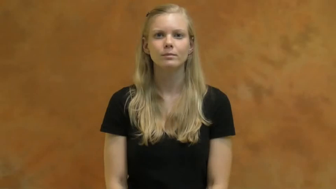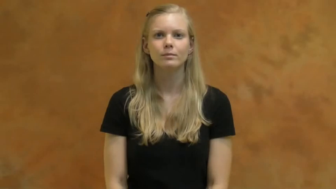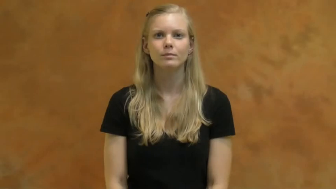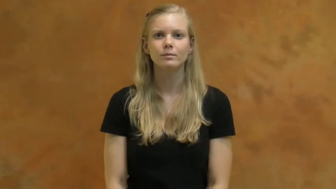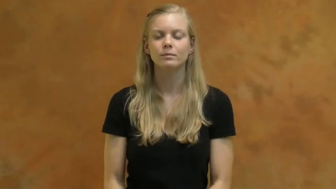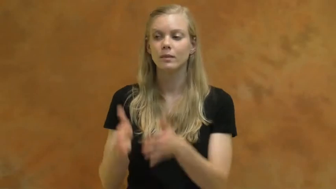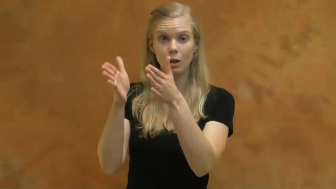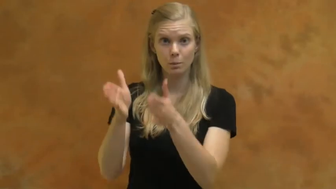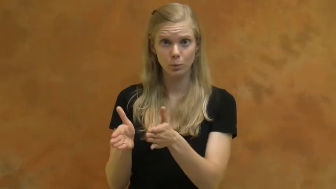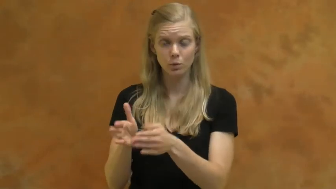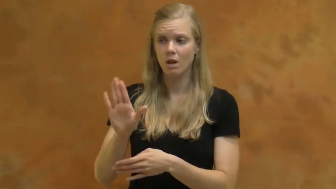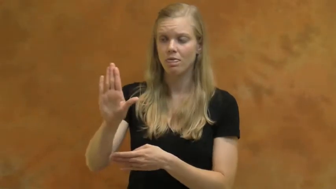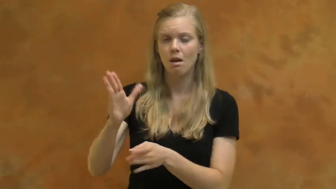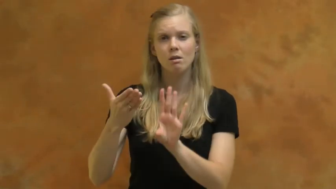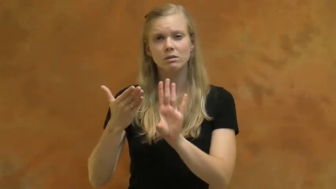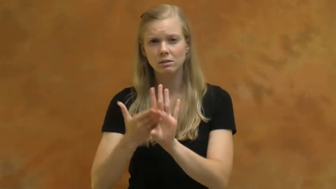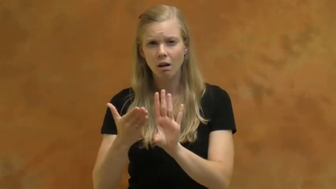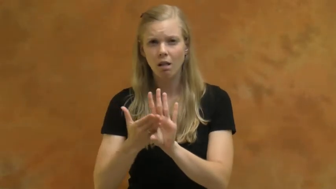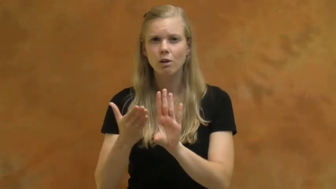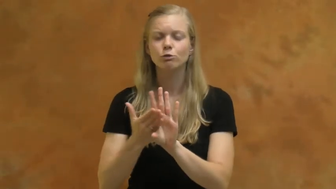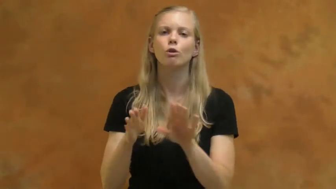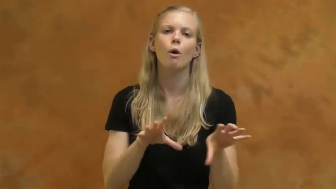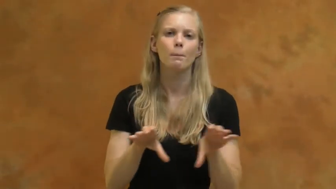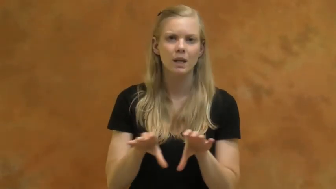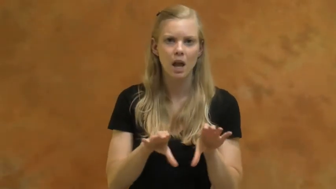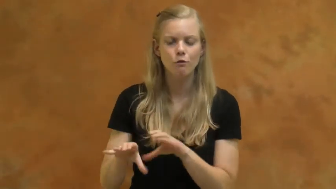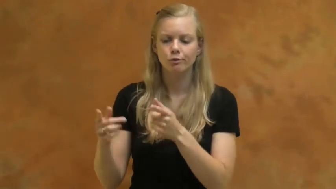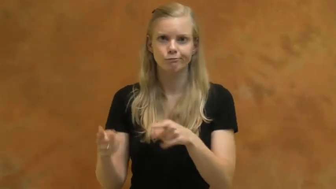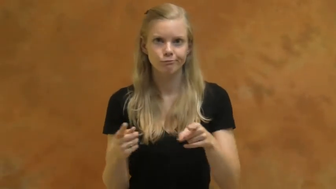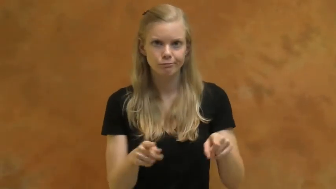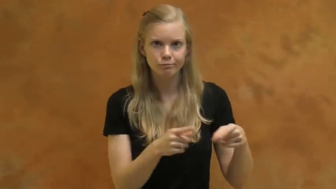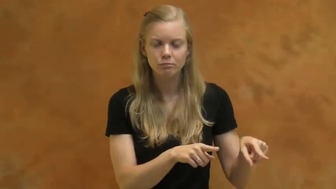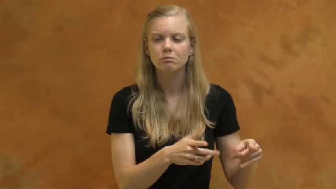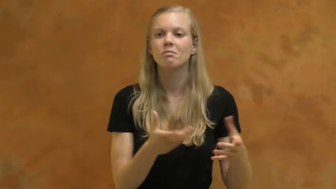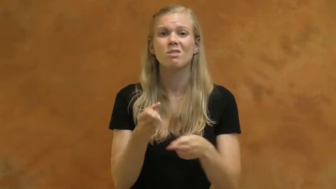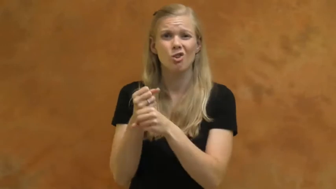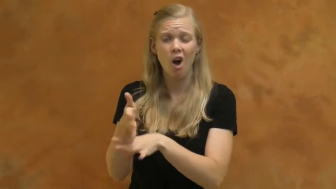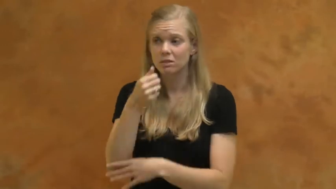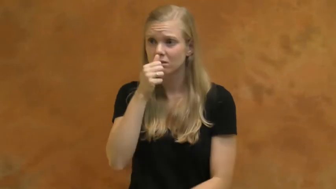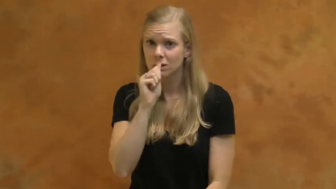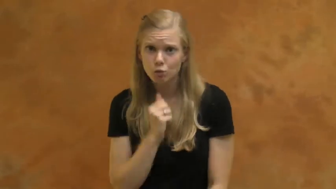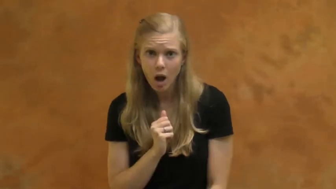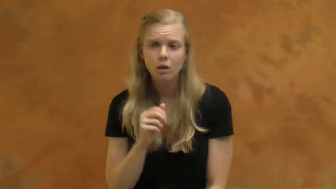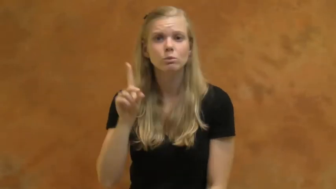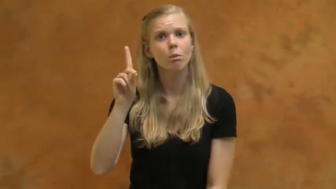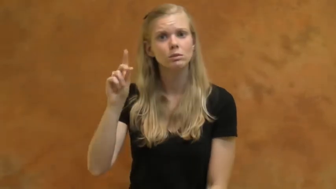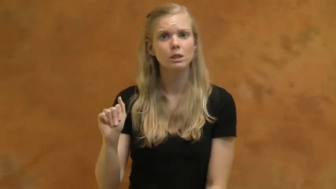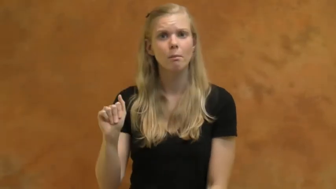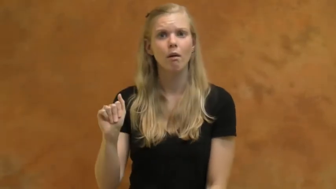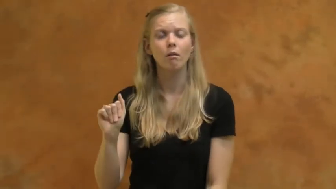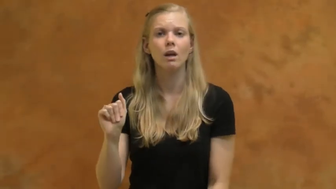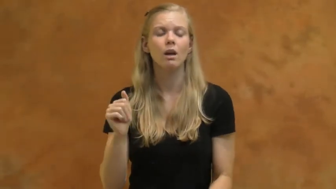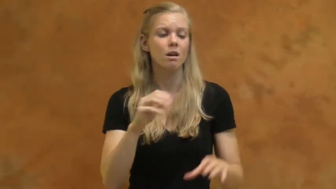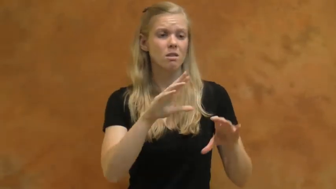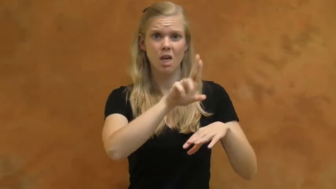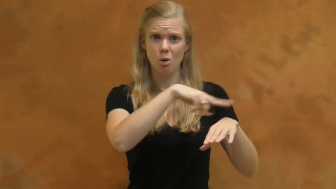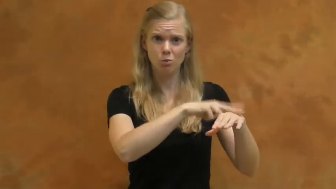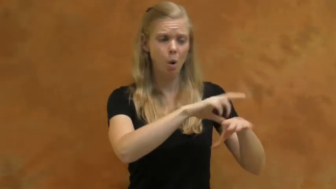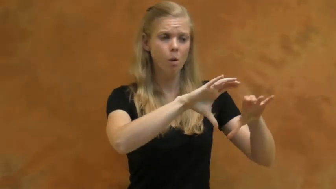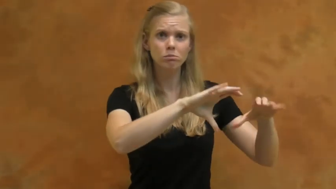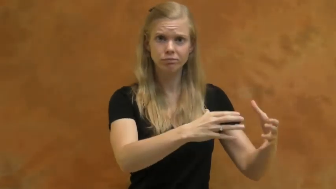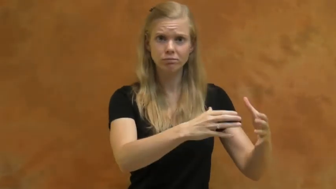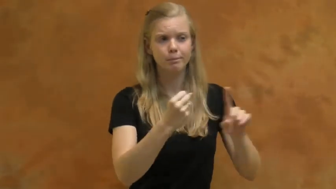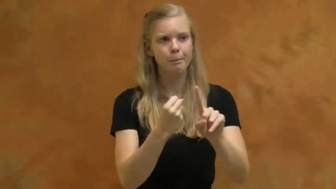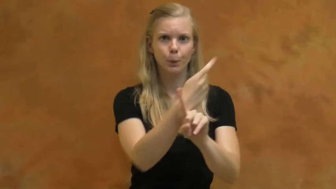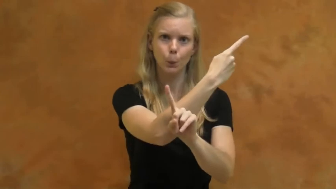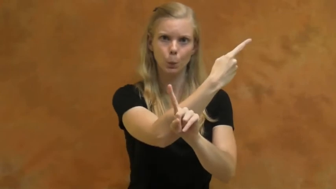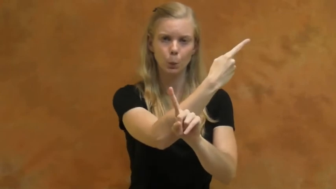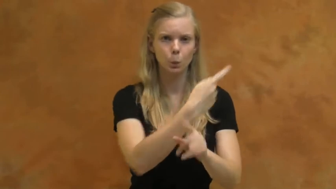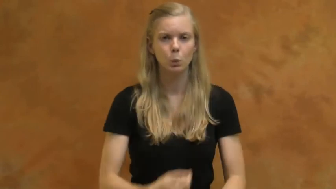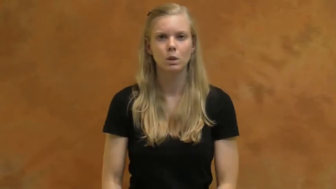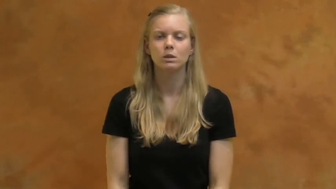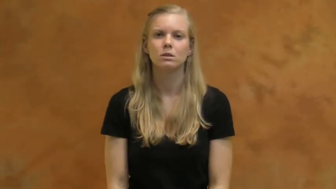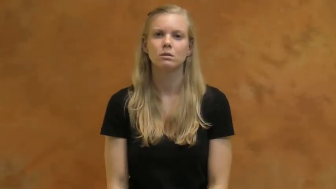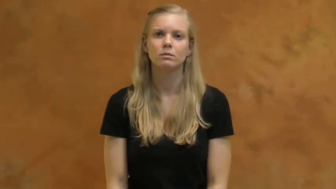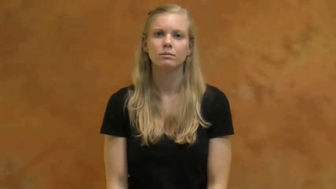mental disorder,mental illness